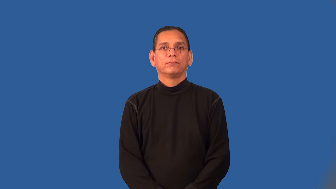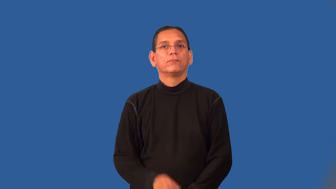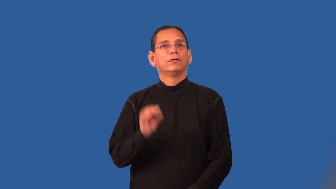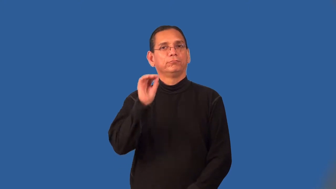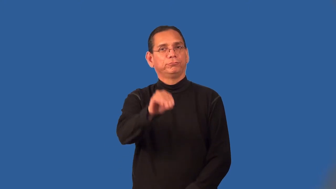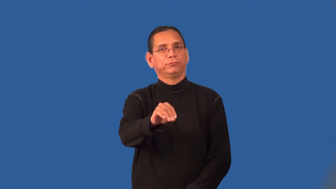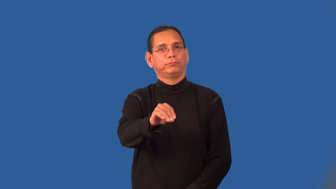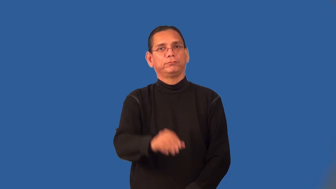position,emplace,place,pop,station-put in place